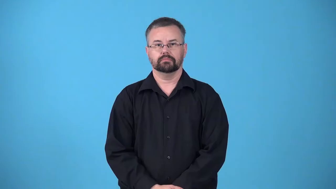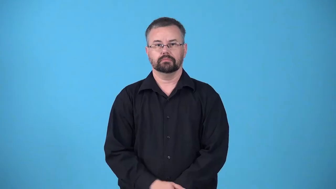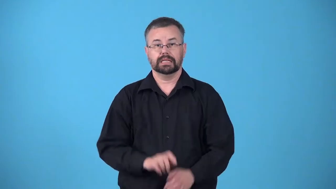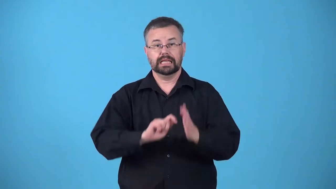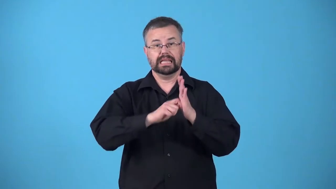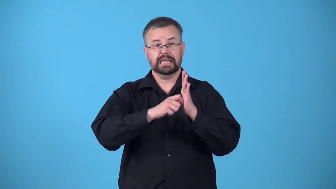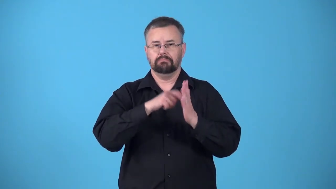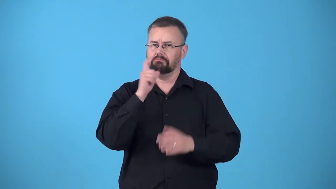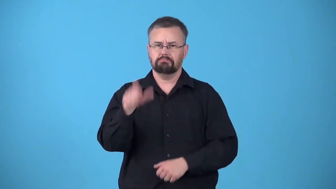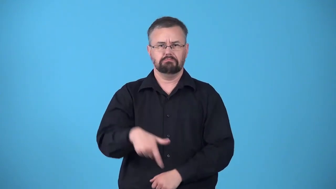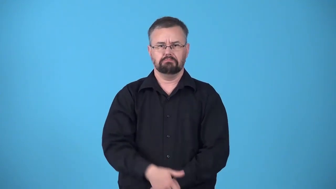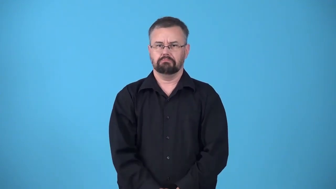keyless